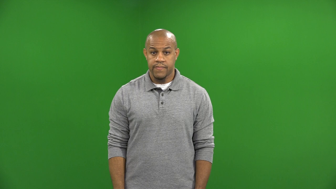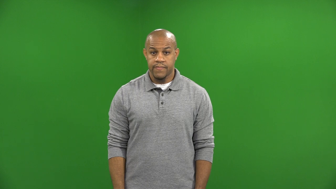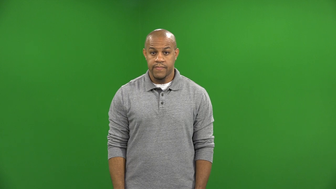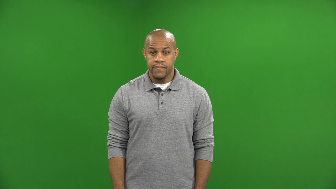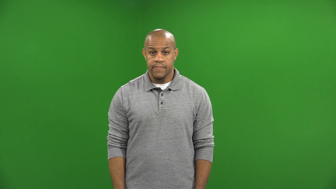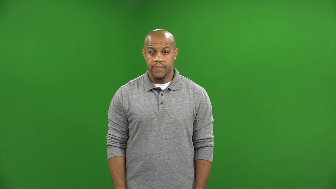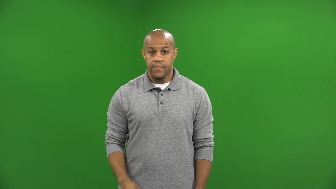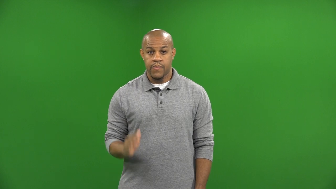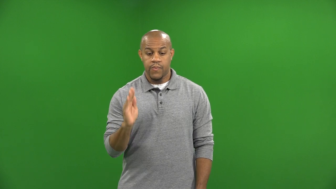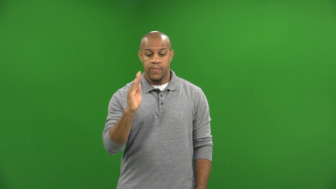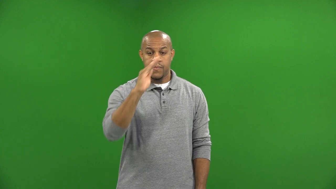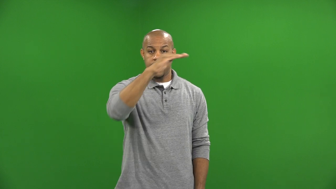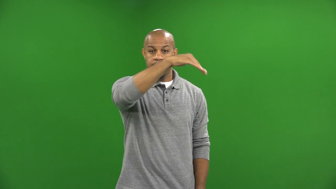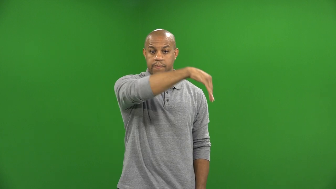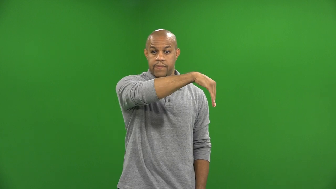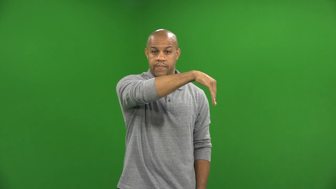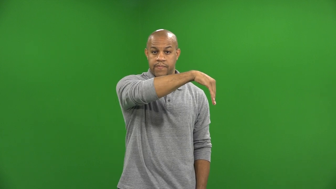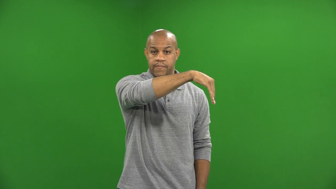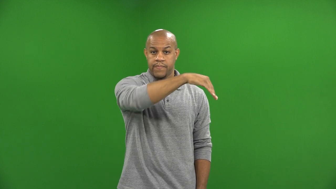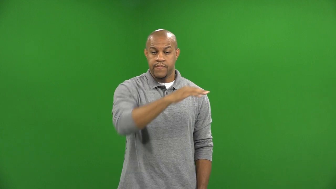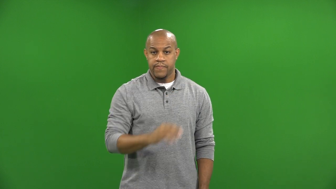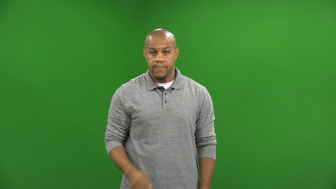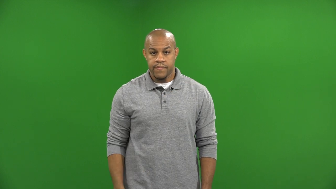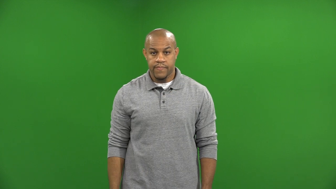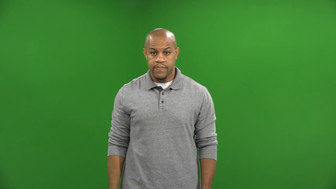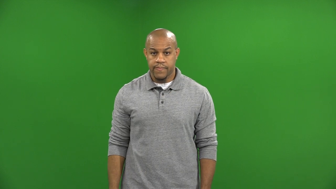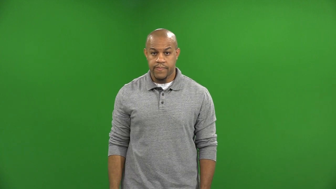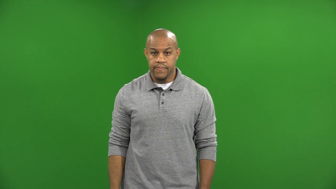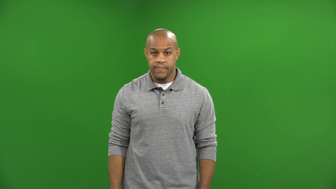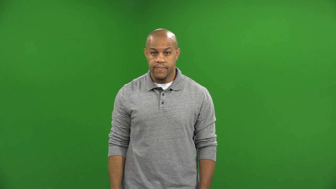Lob pass